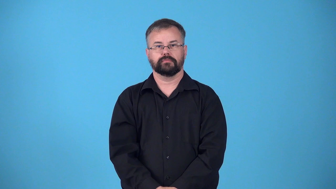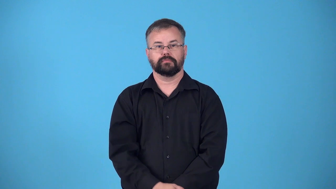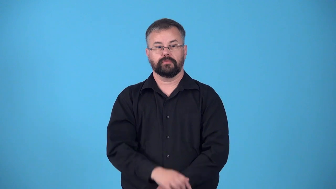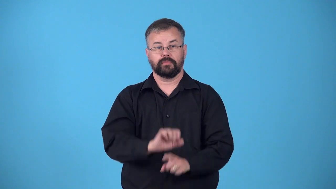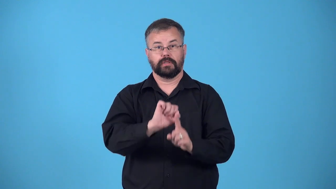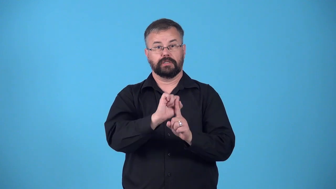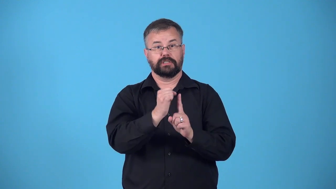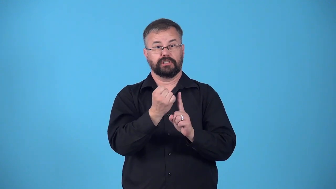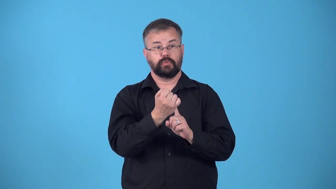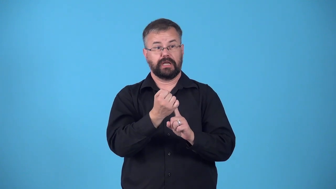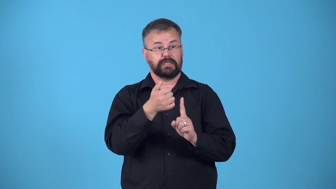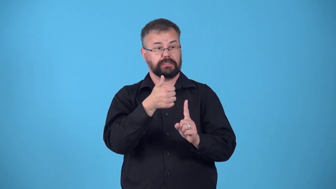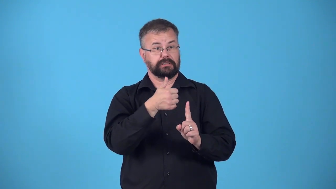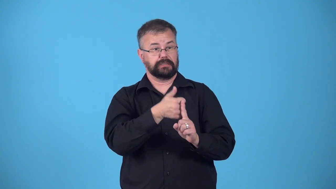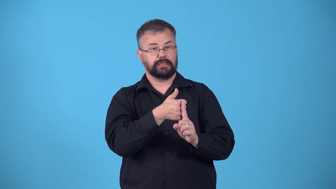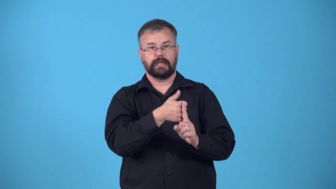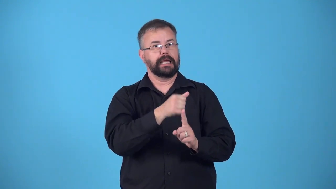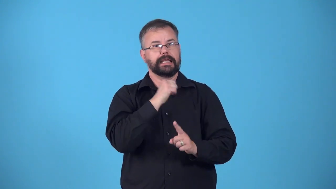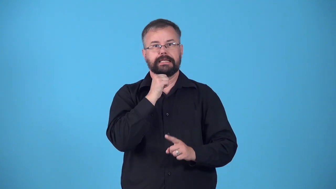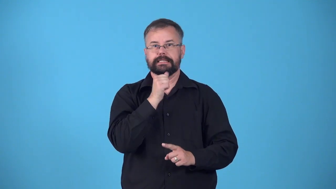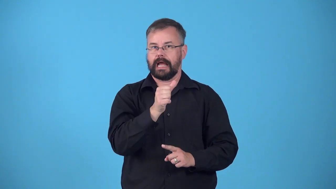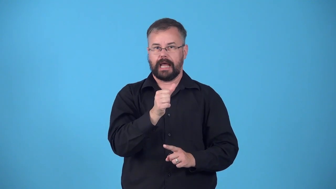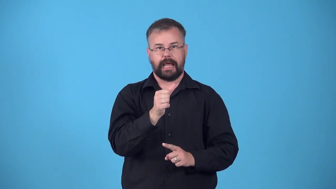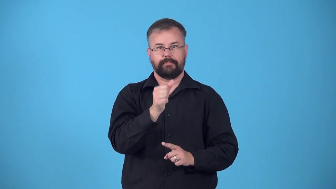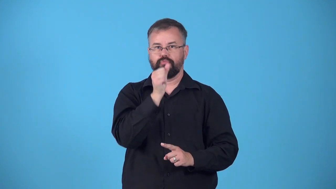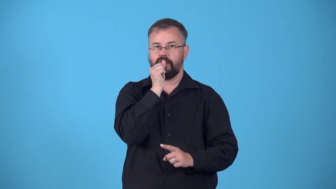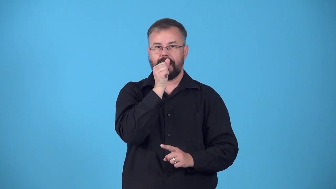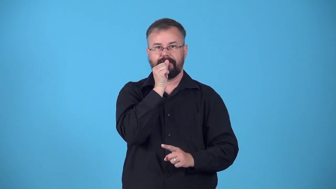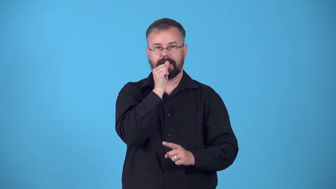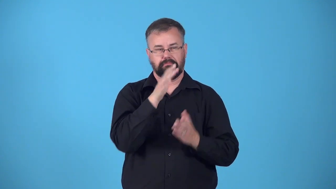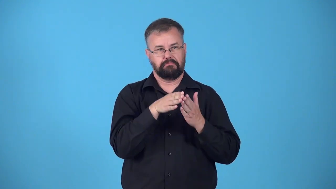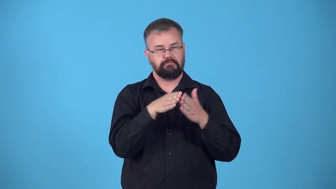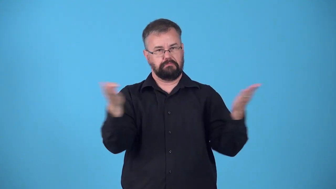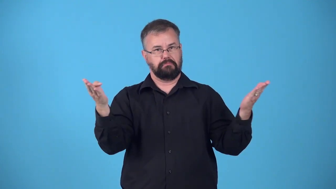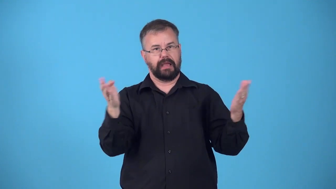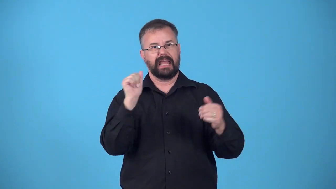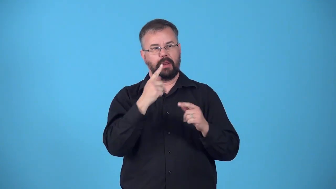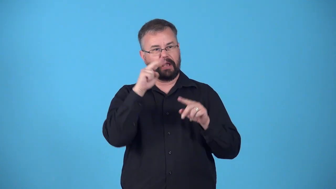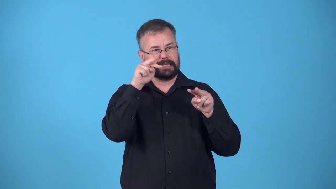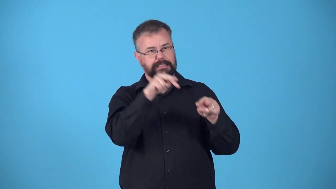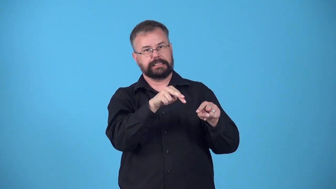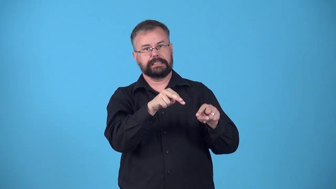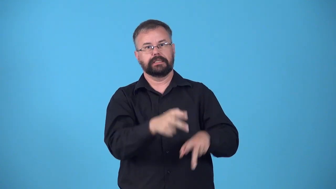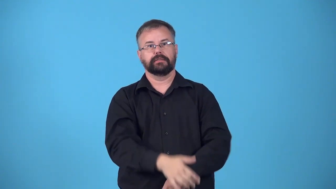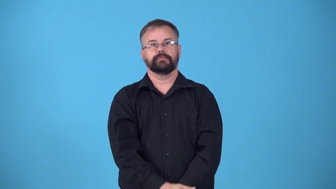in a fishbowl, in the public eye